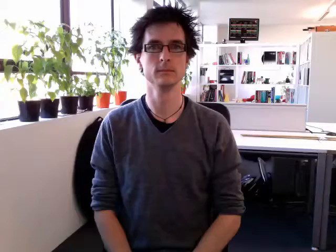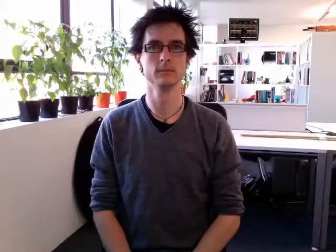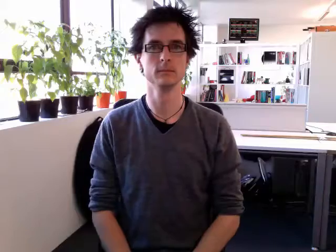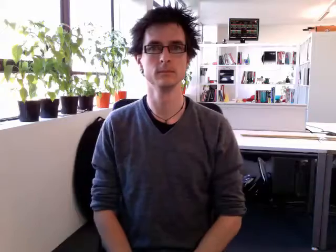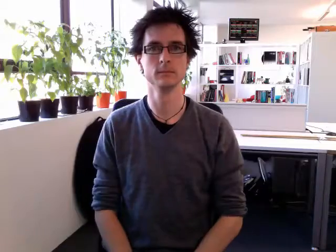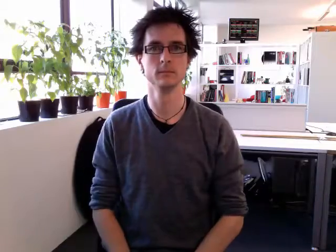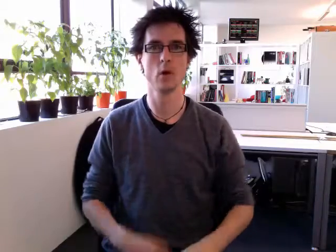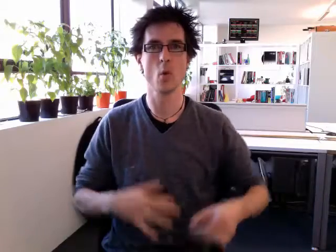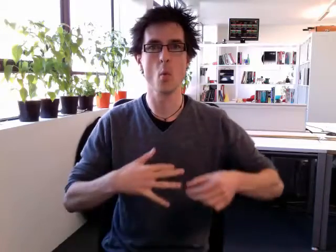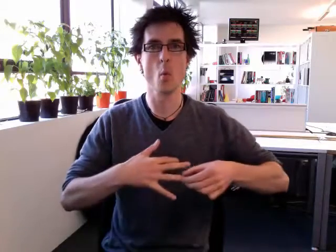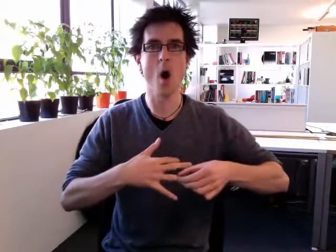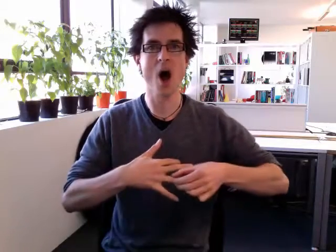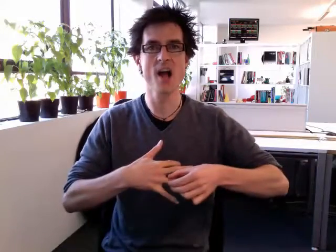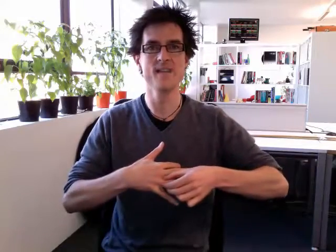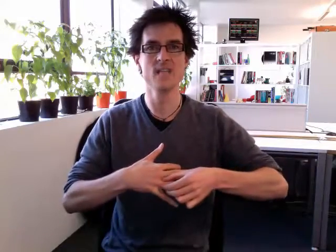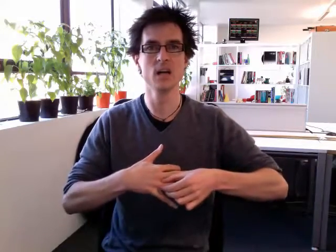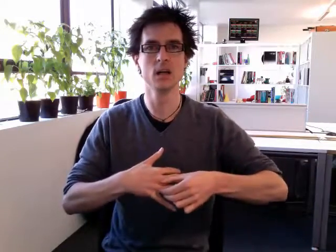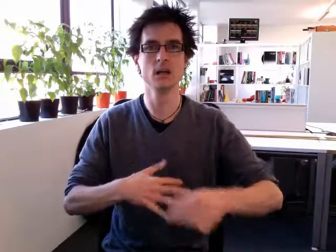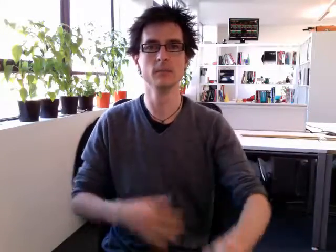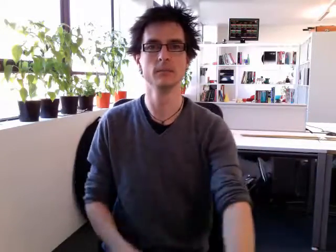wife